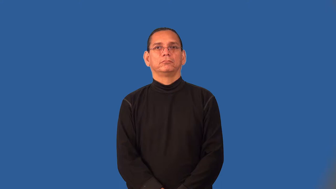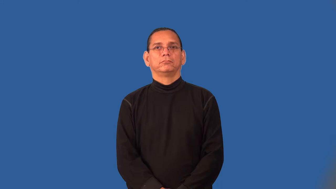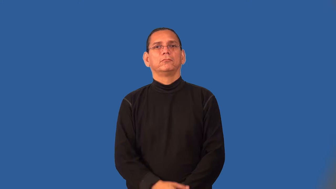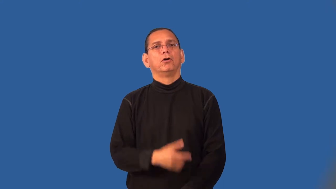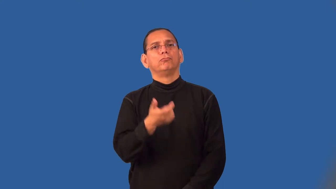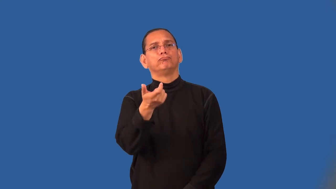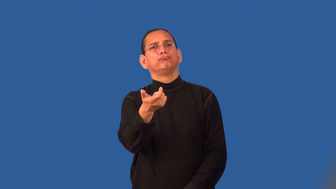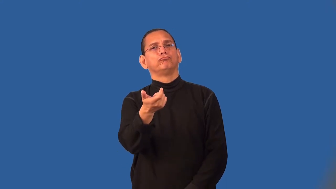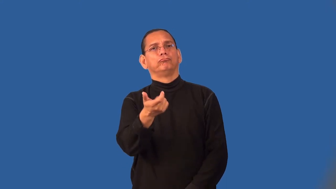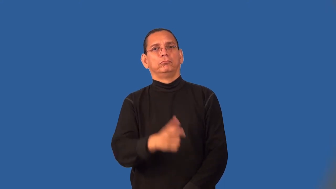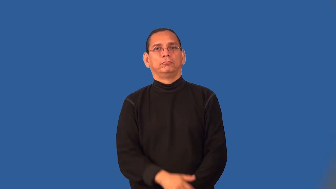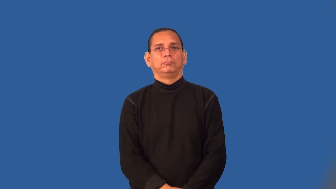screen-show movie